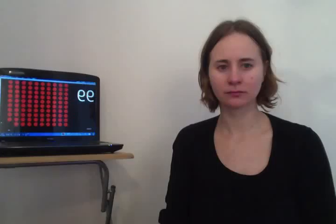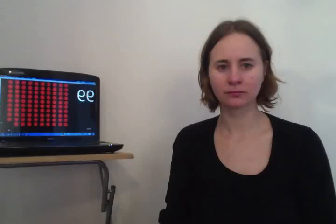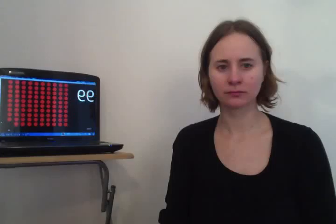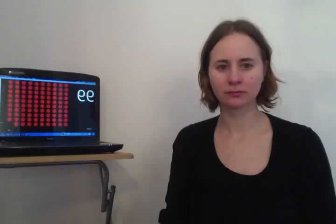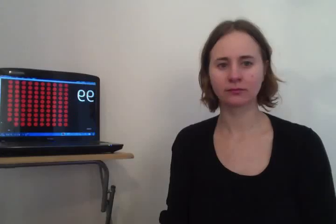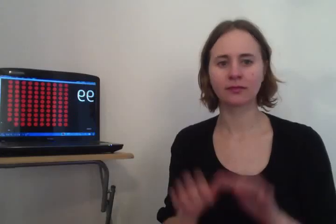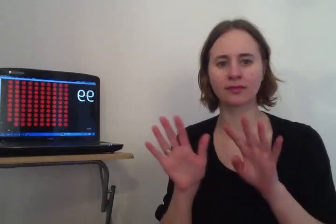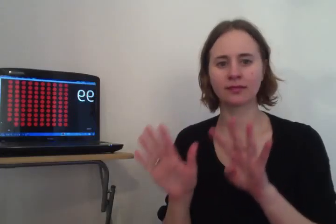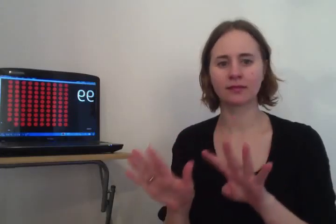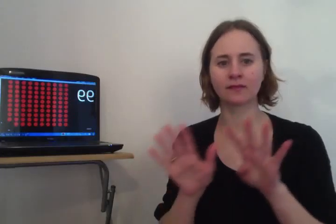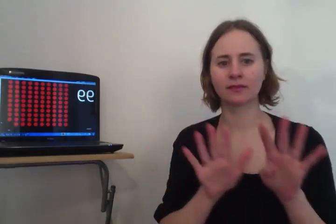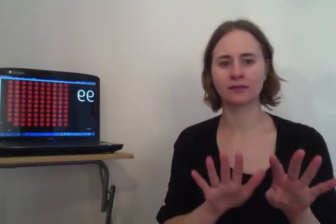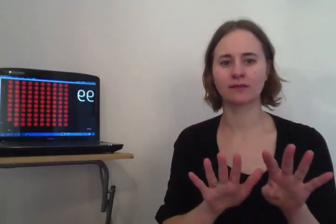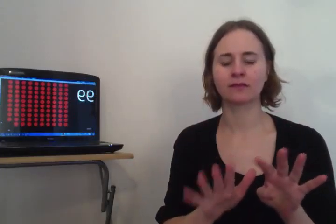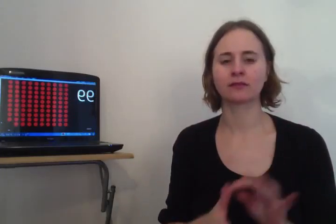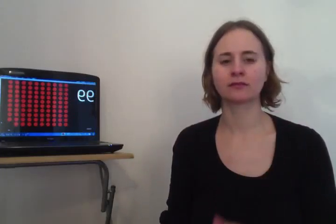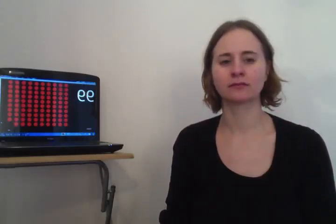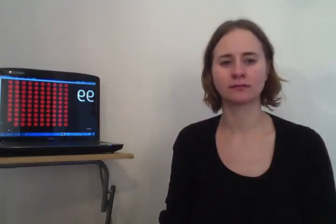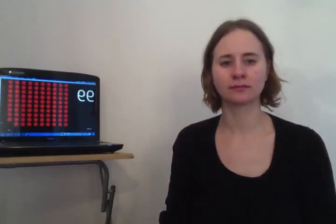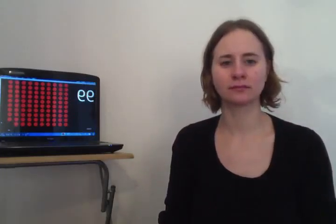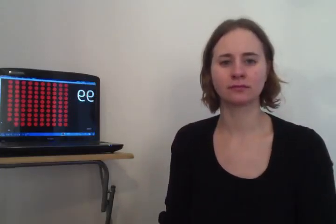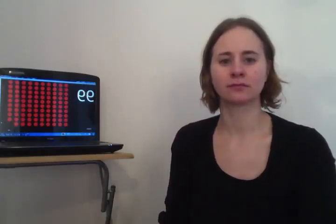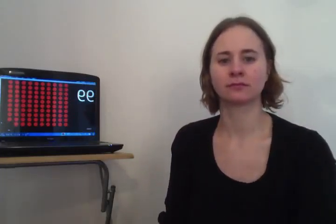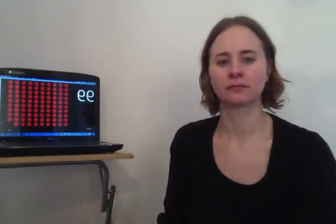number